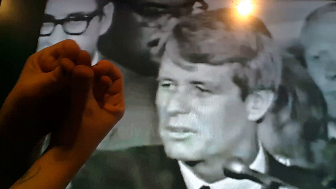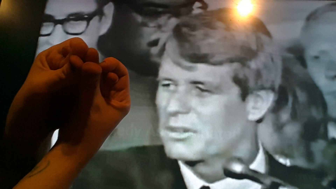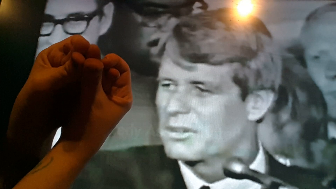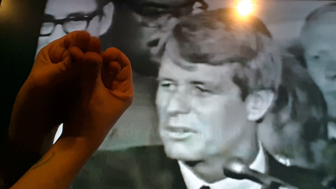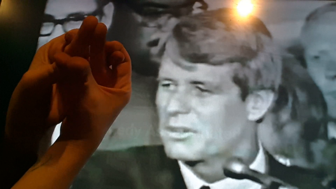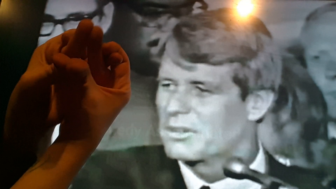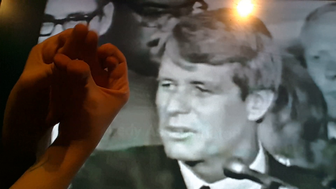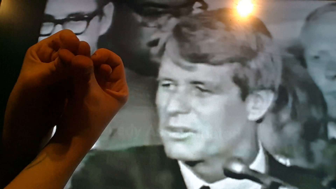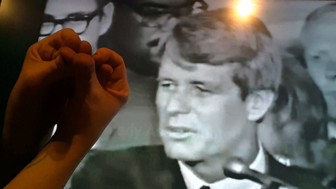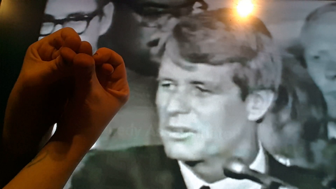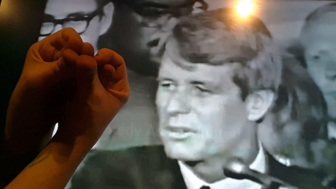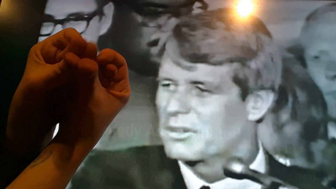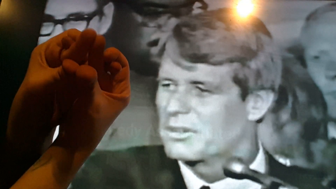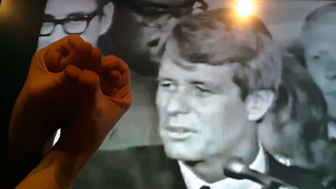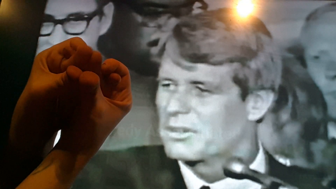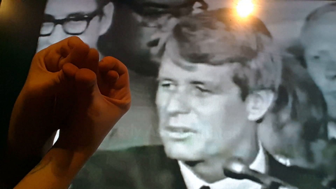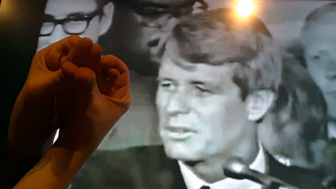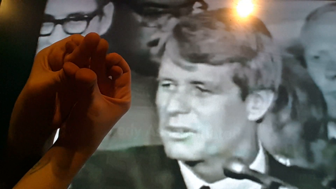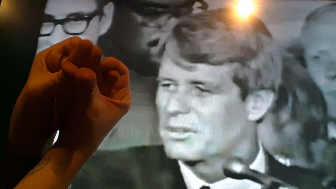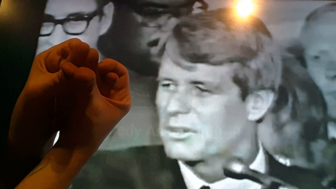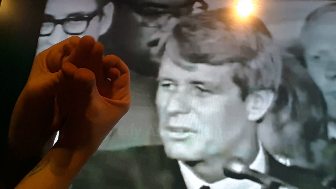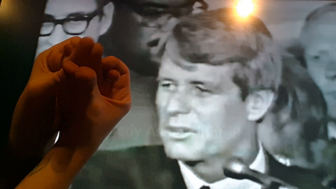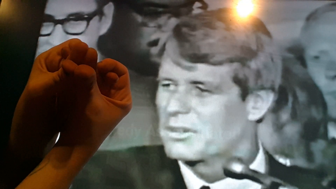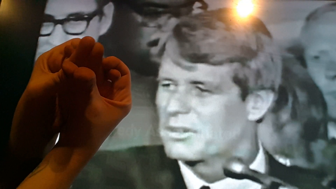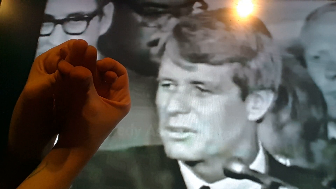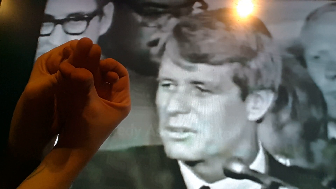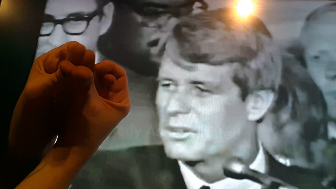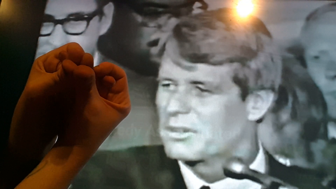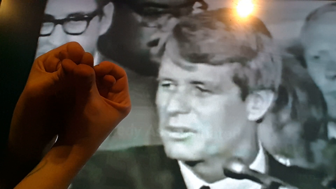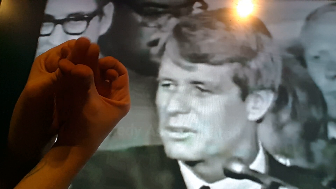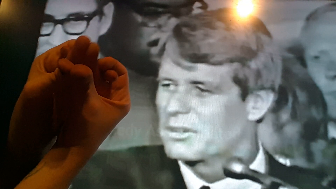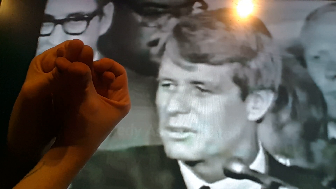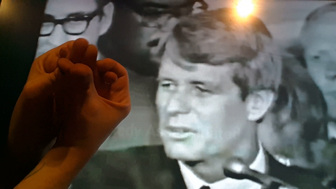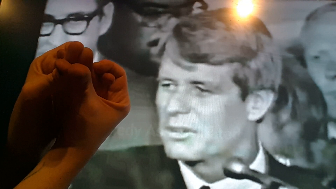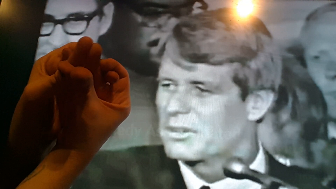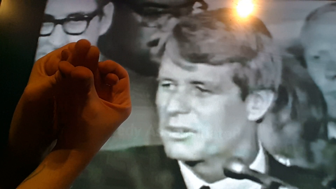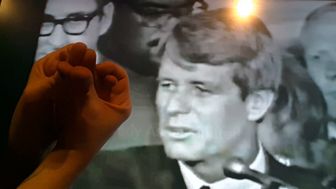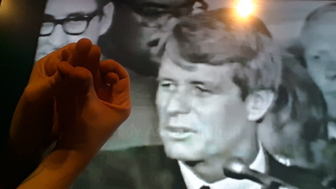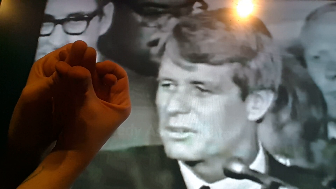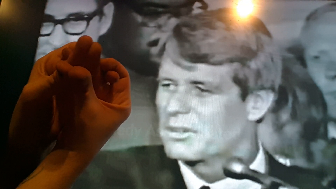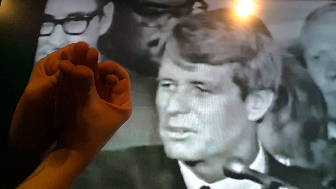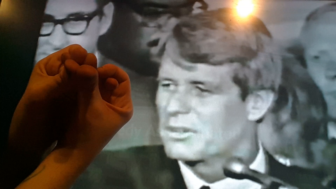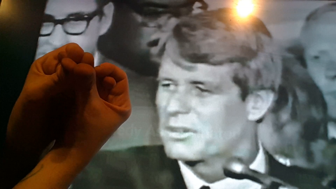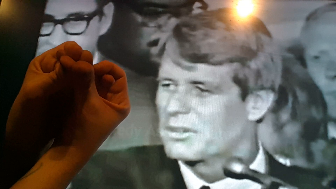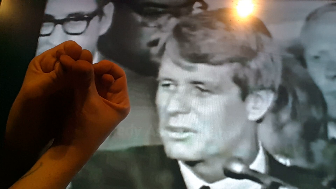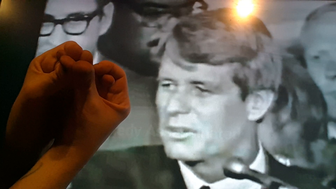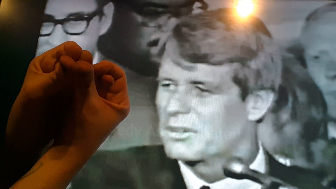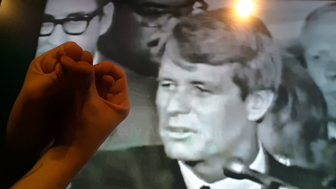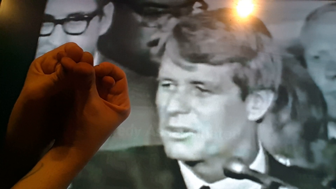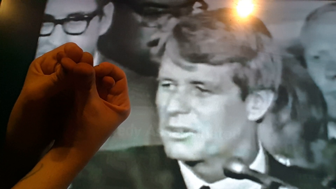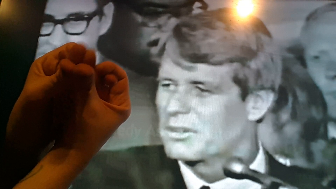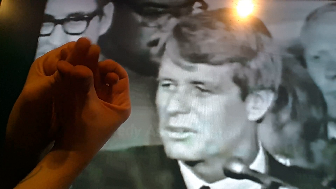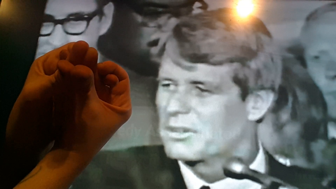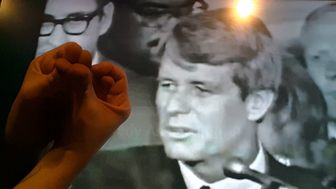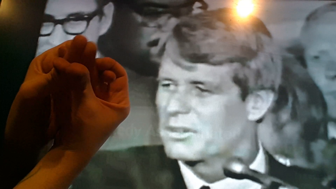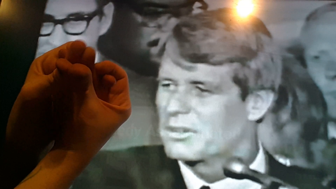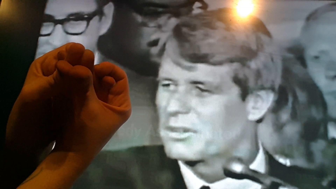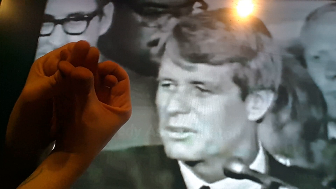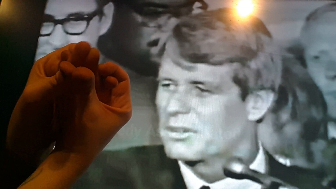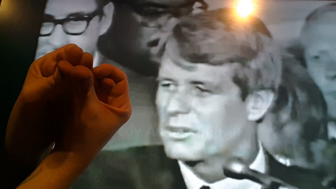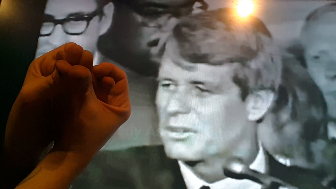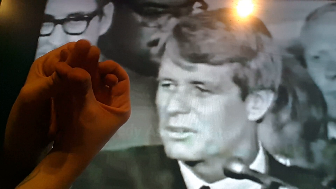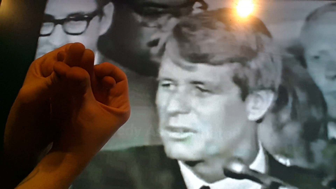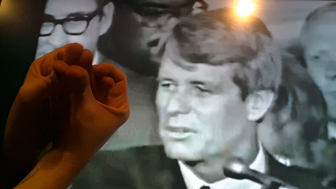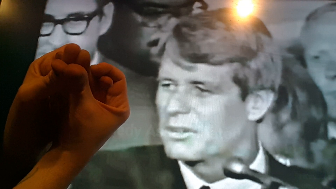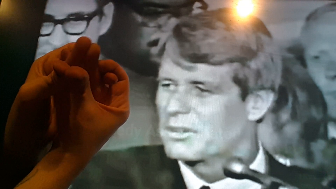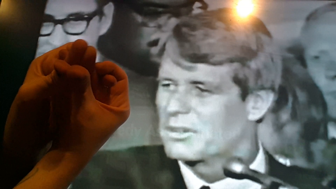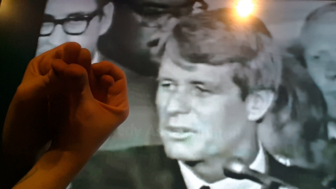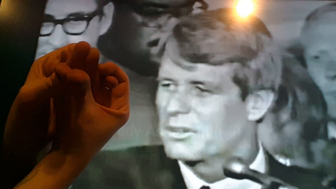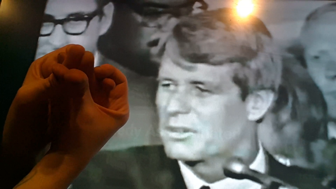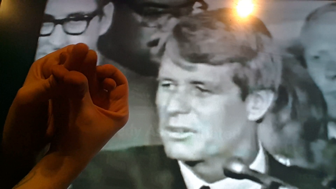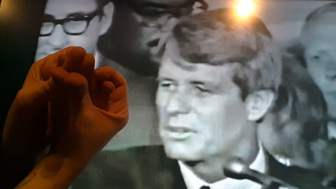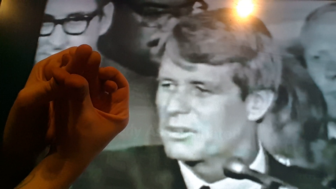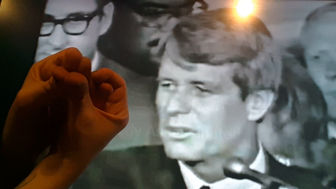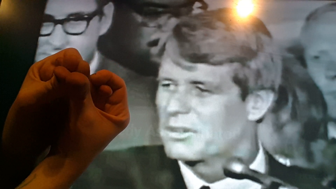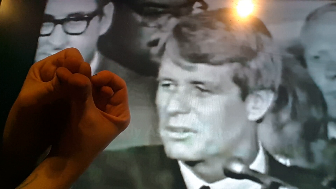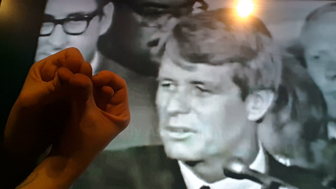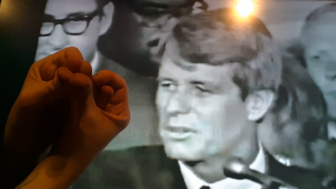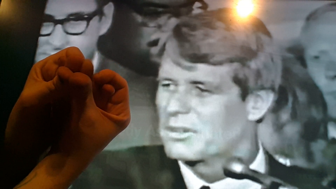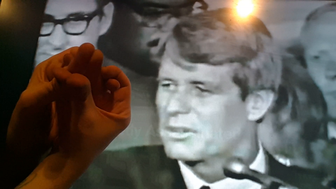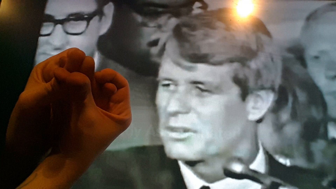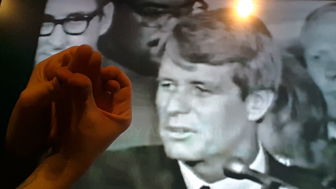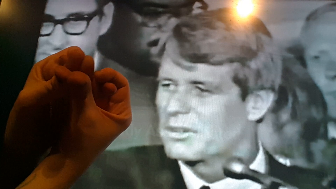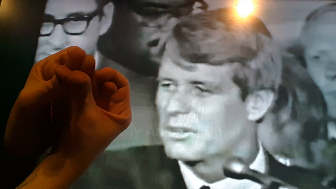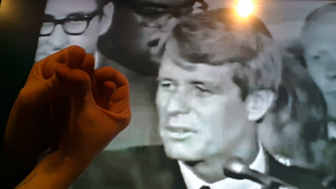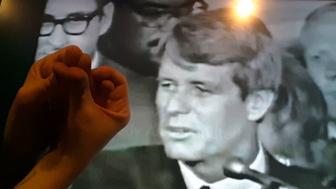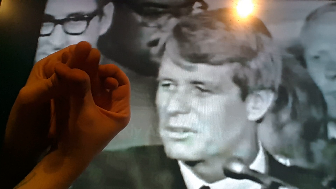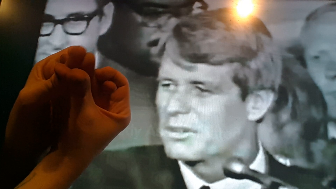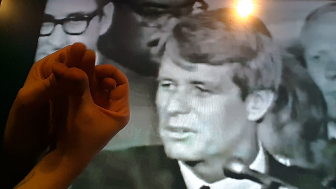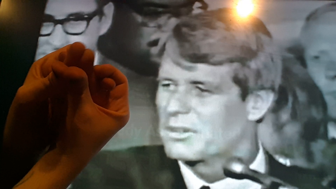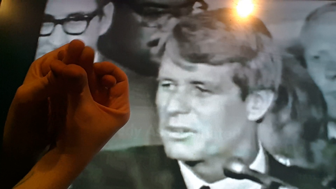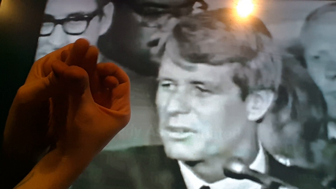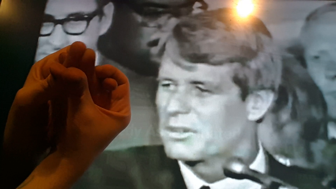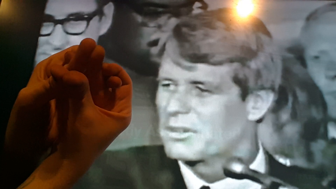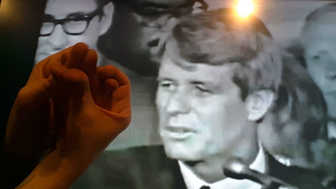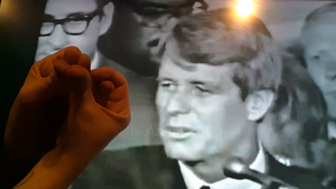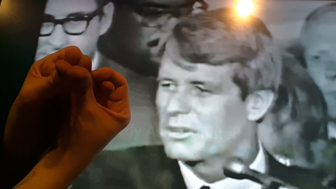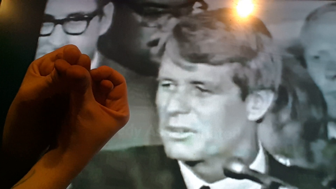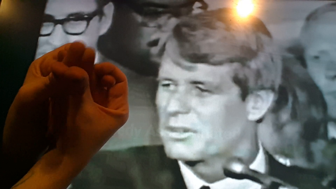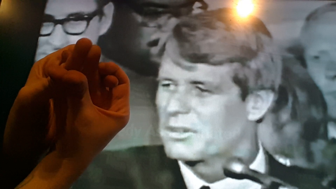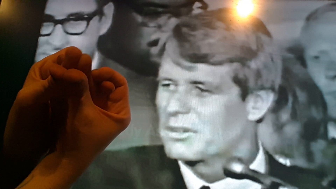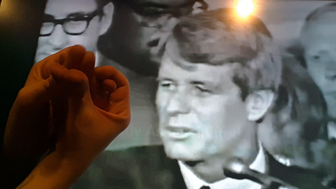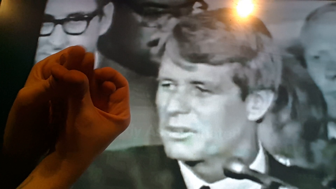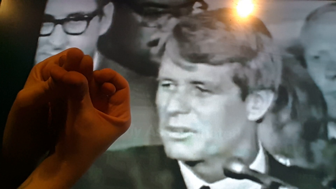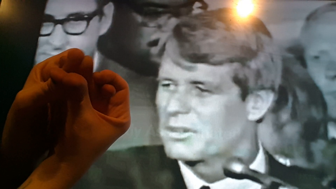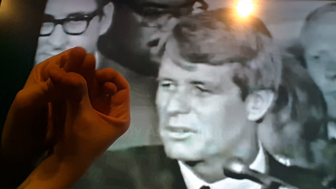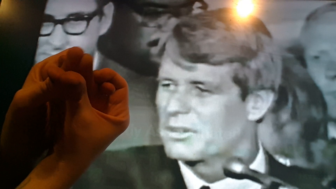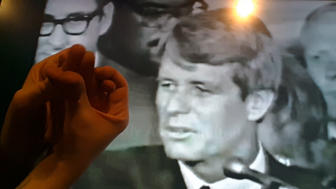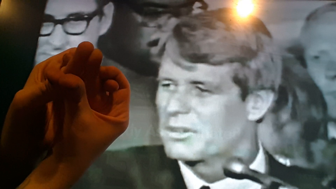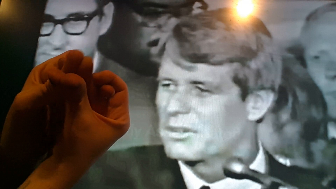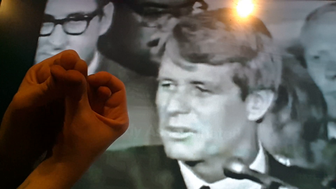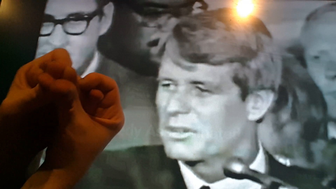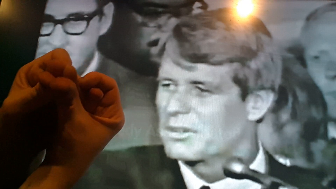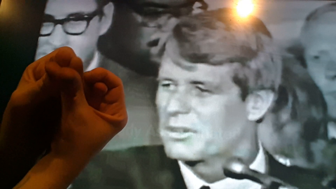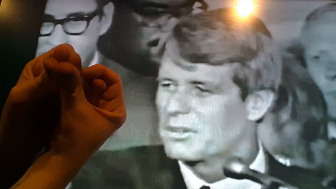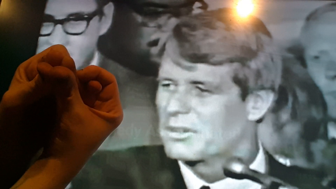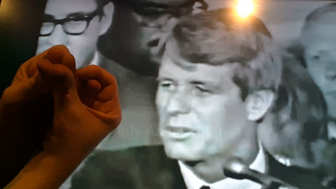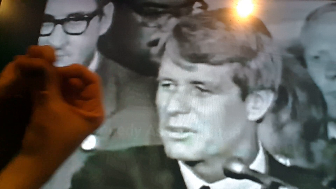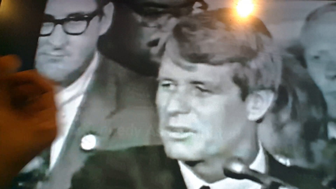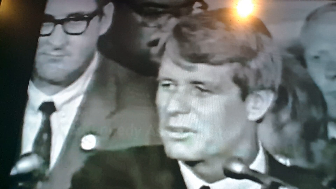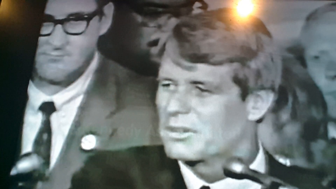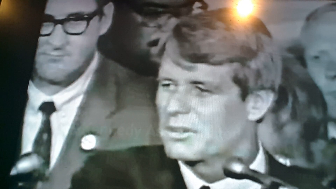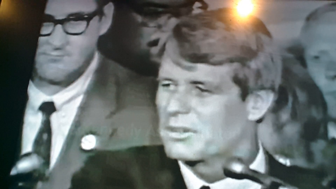Sen. Robert F. Kennedy